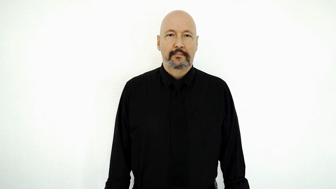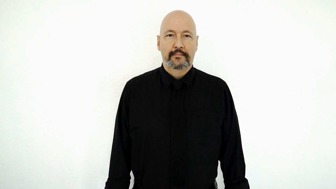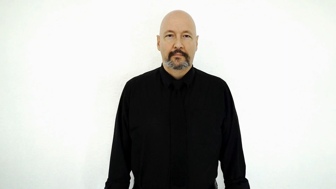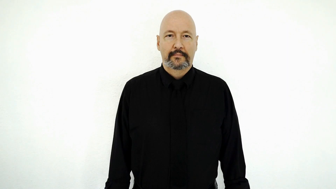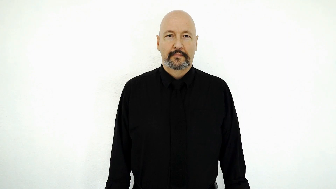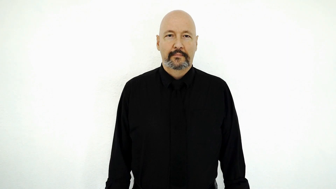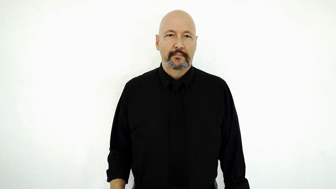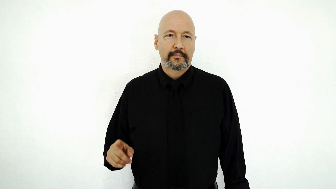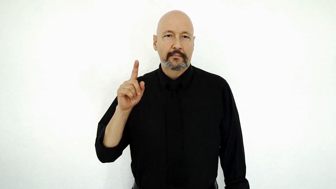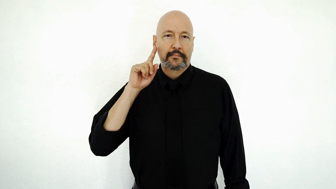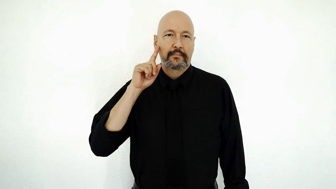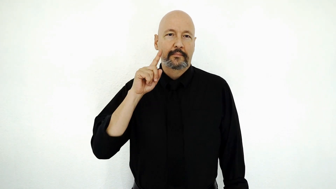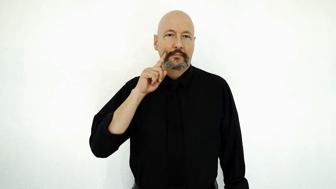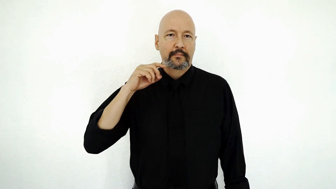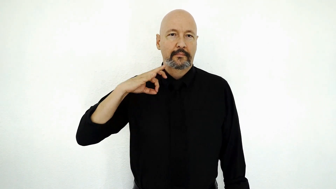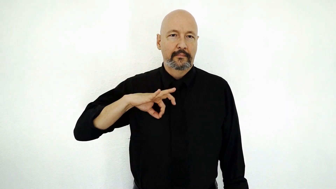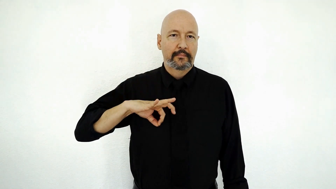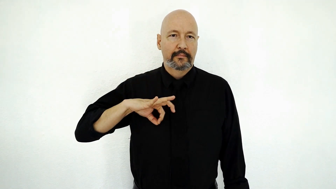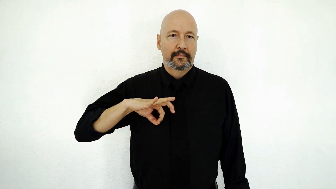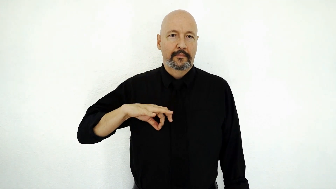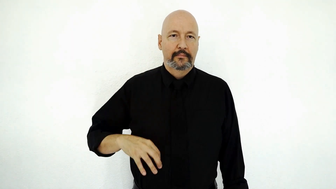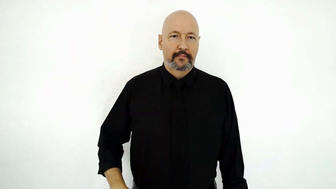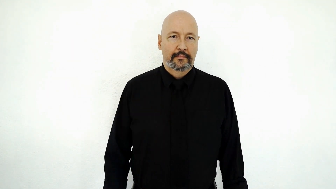DEAF-GAIN